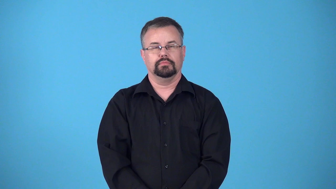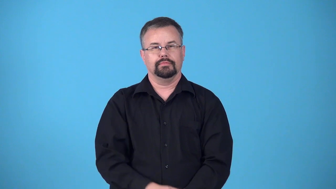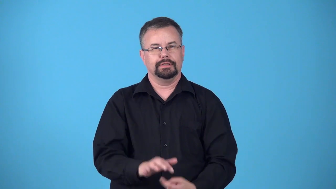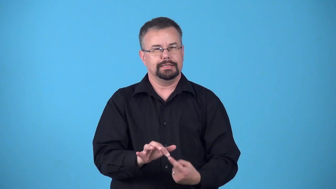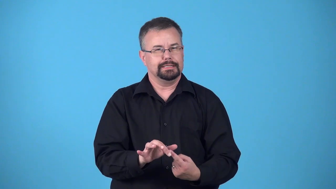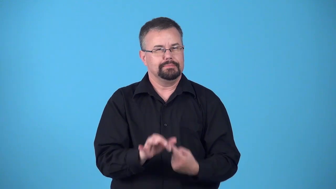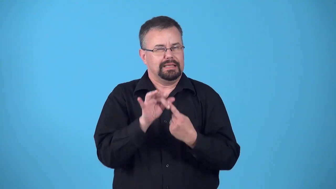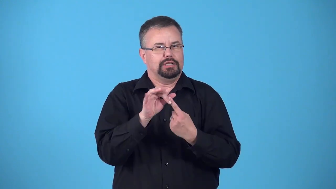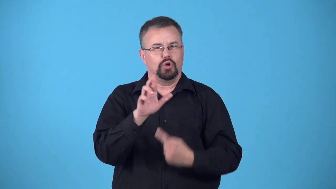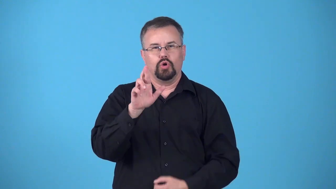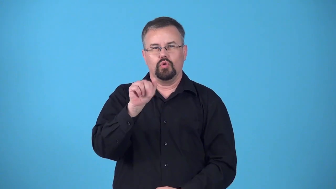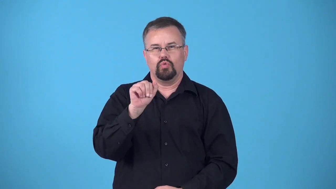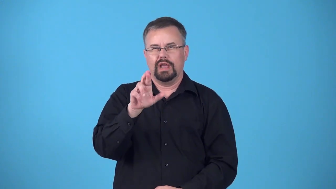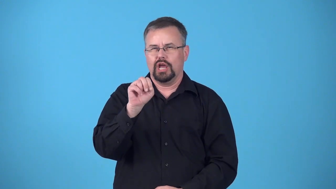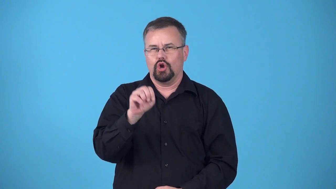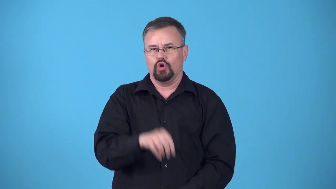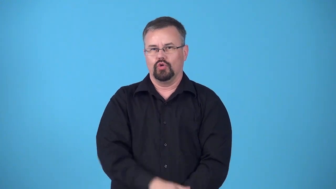one in a million